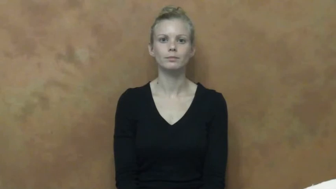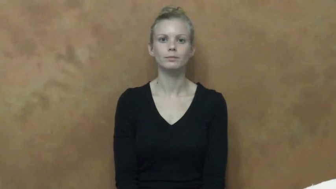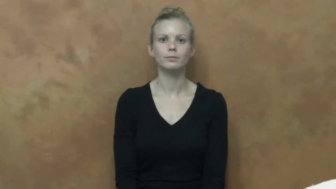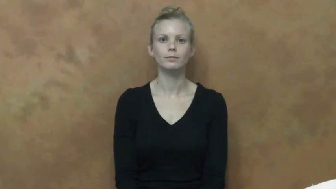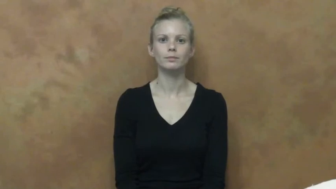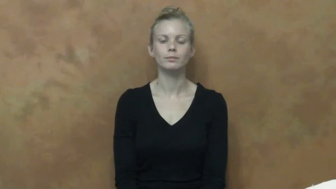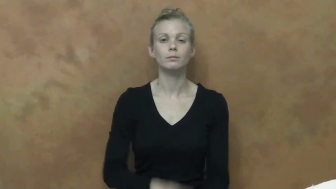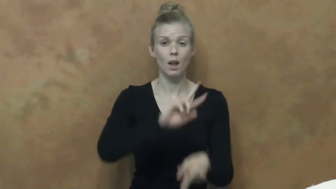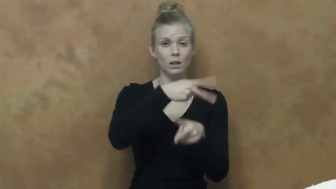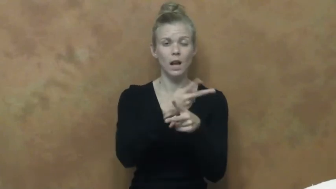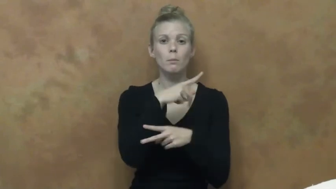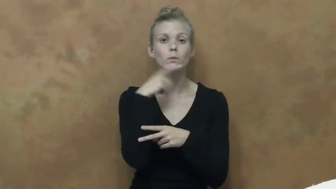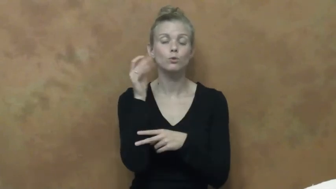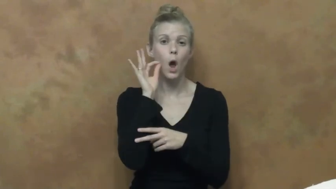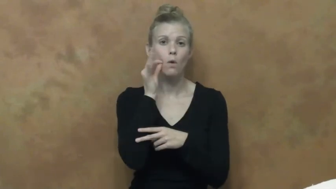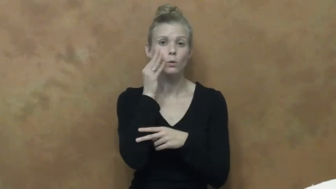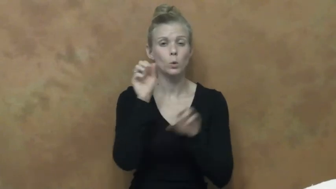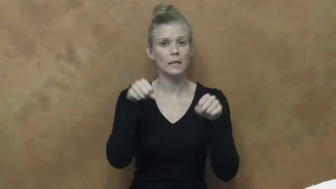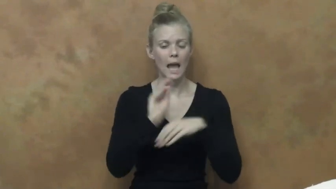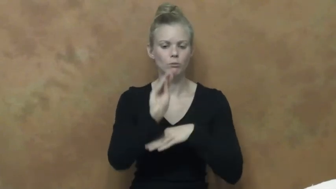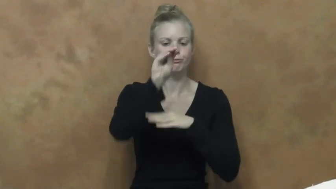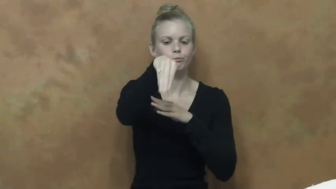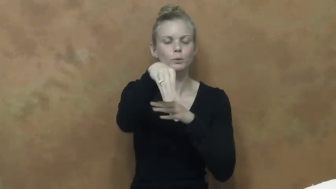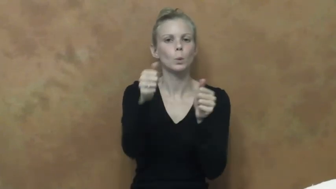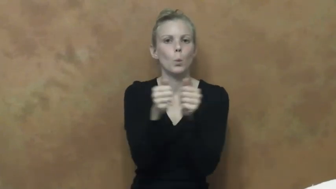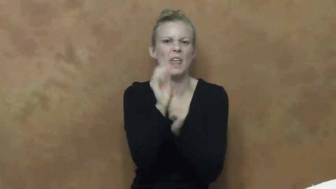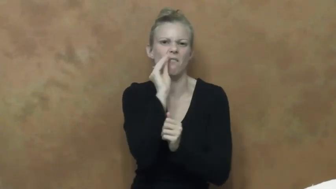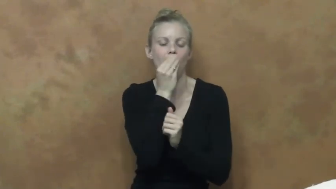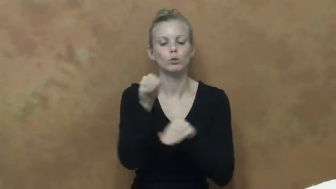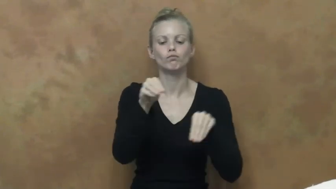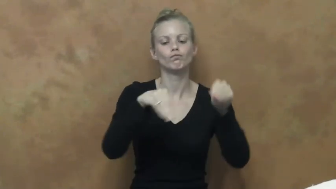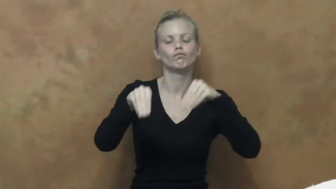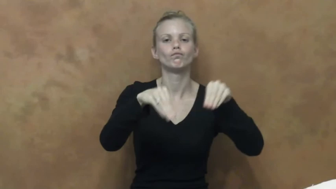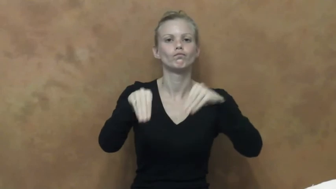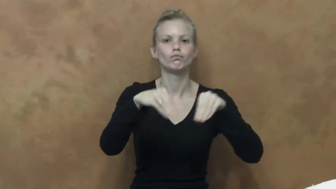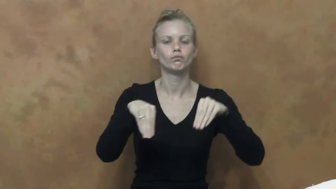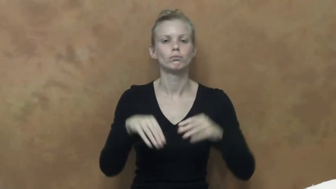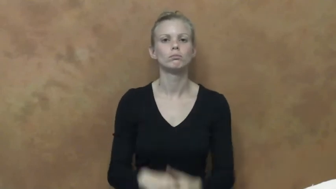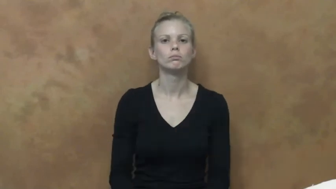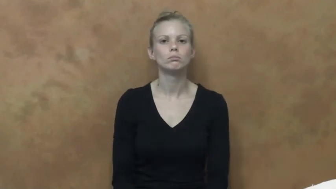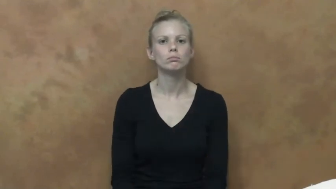capsule